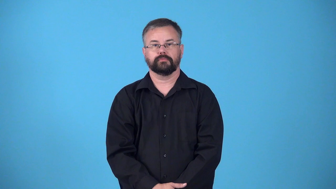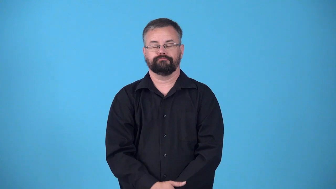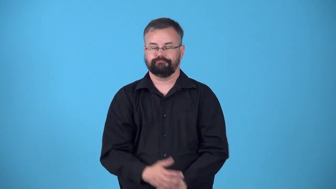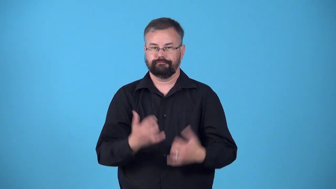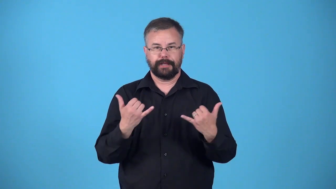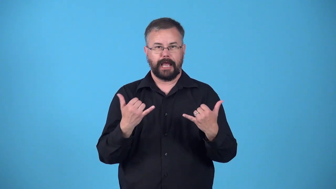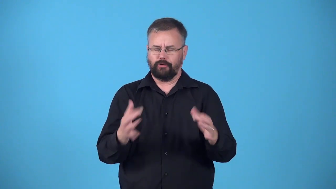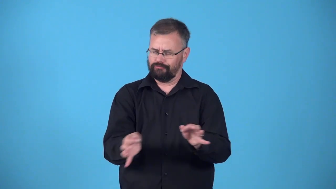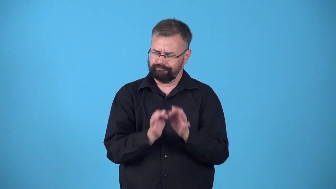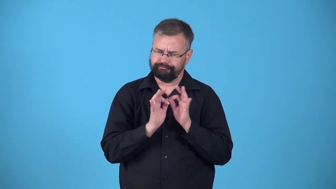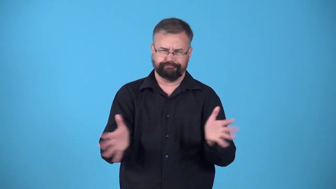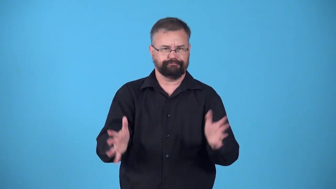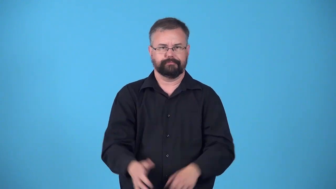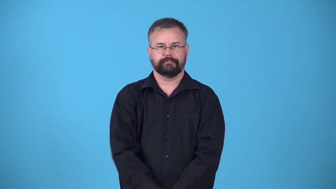dried up, has been